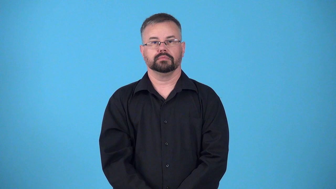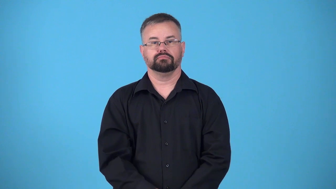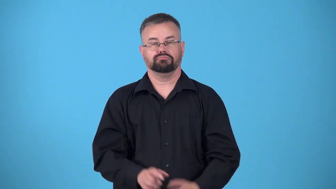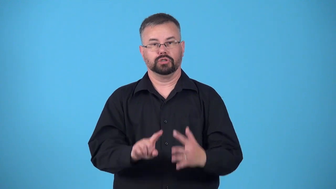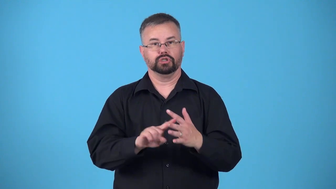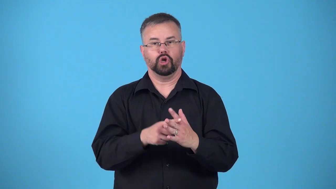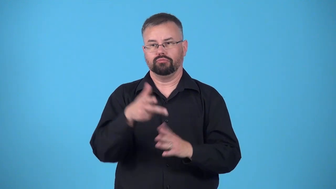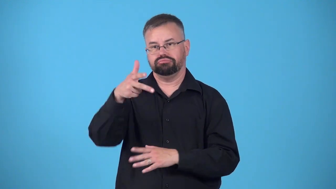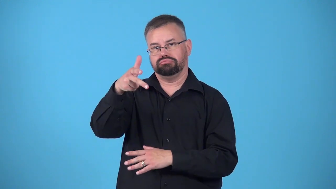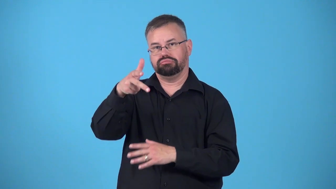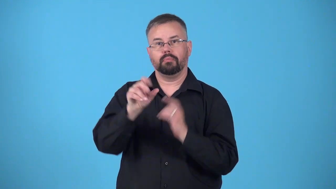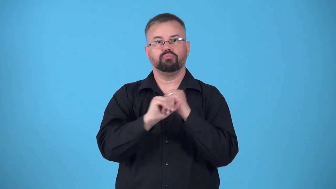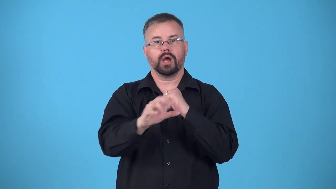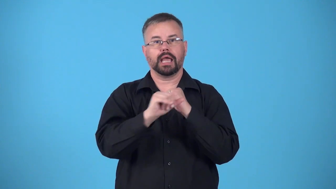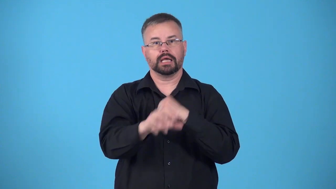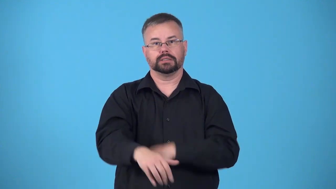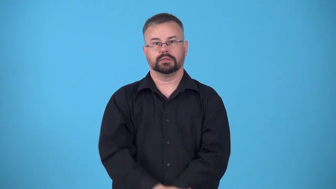sign on